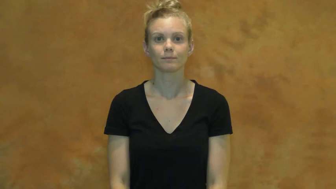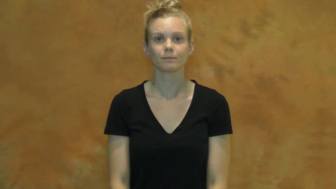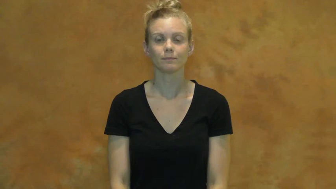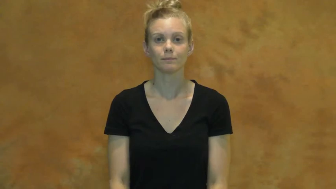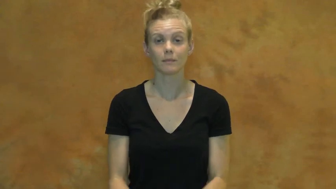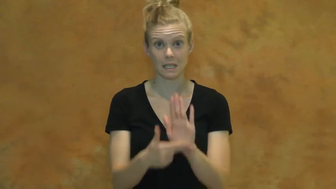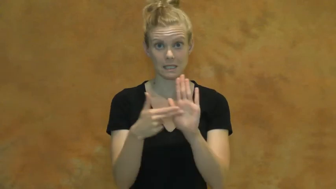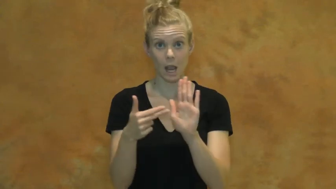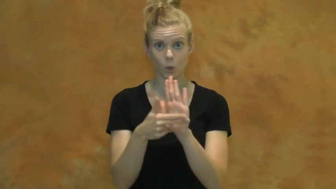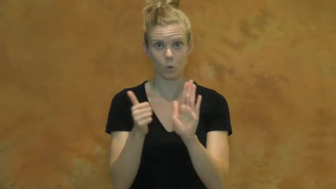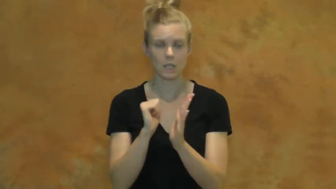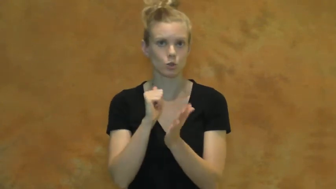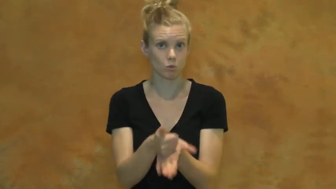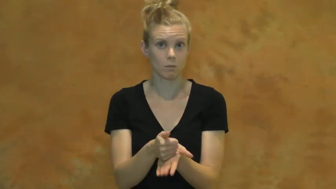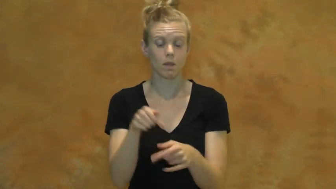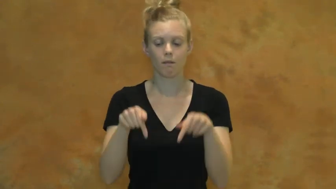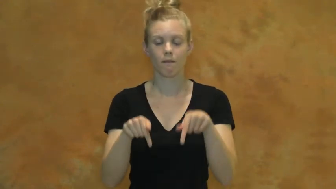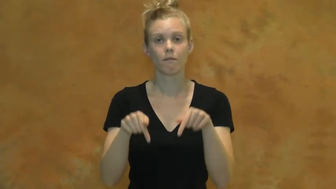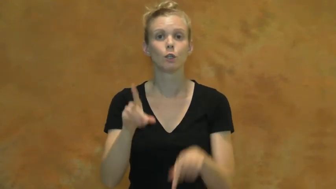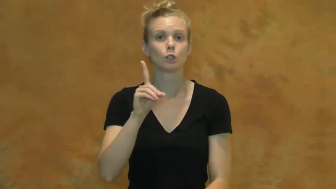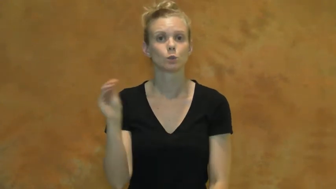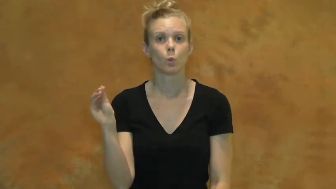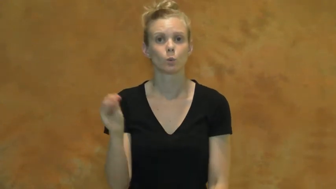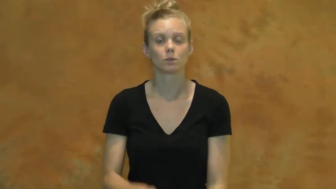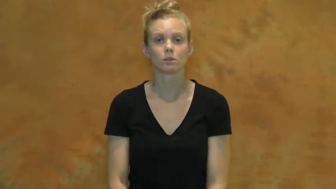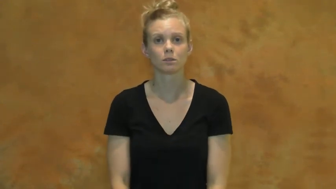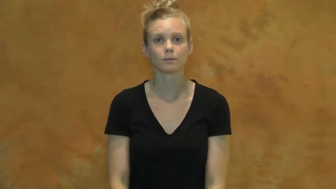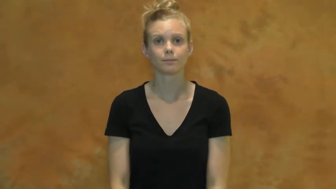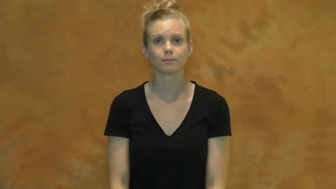podiatry